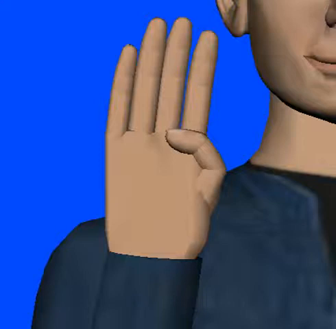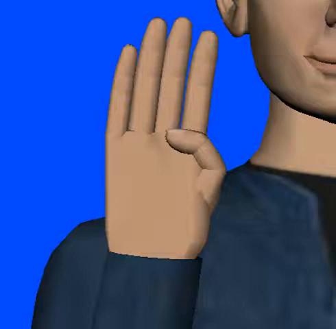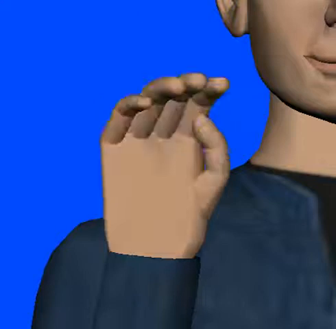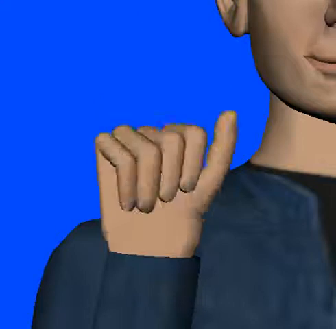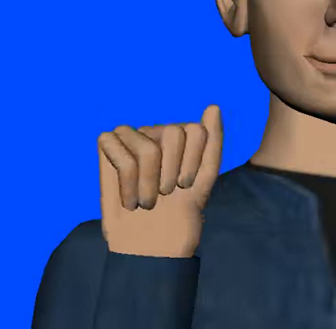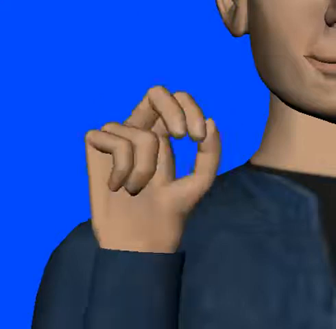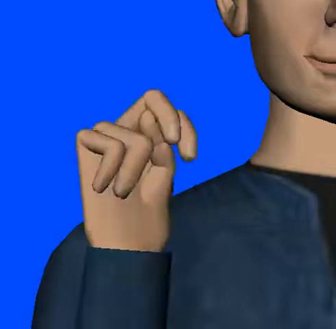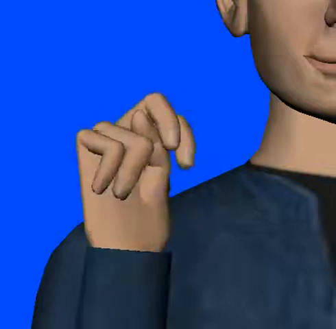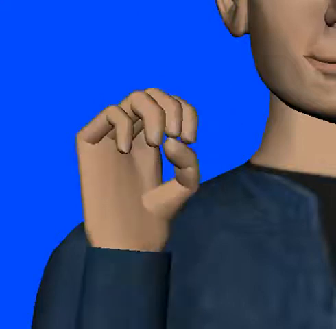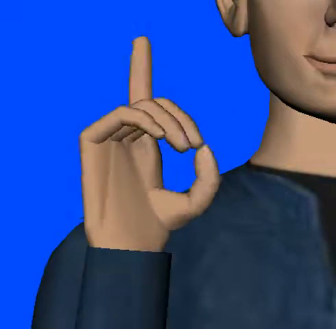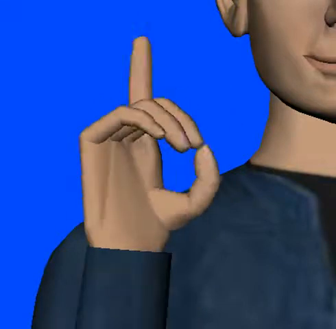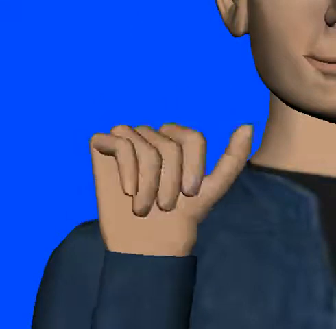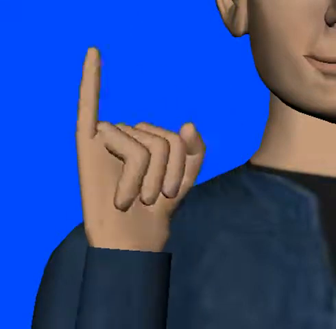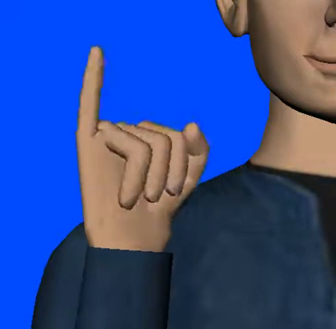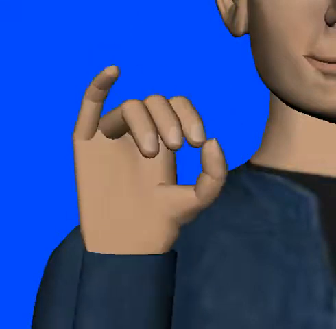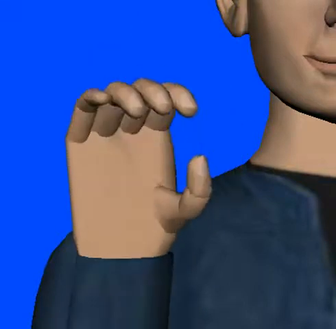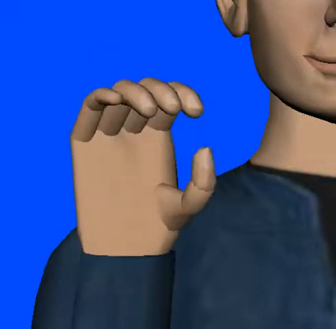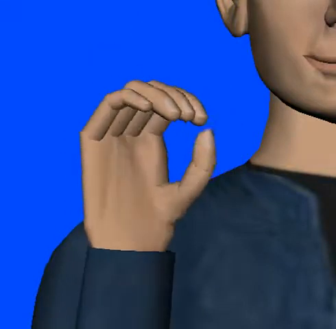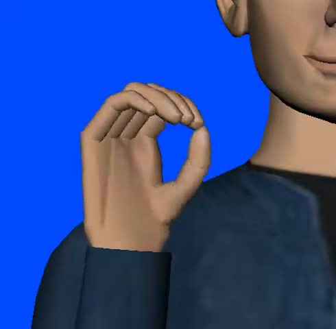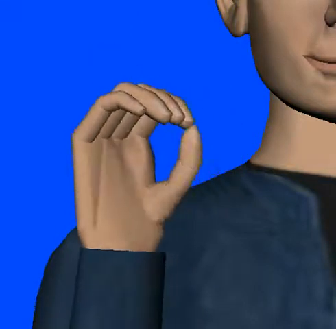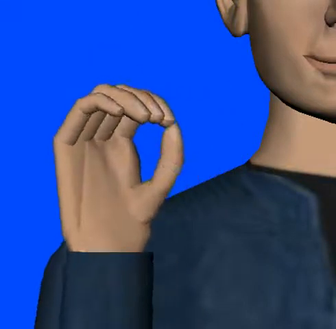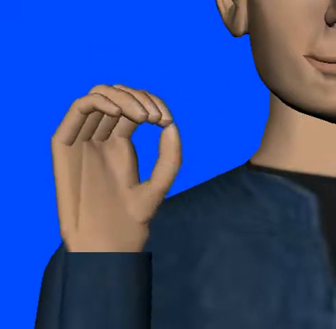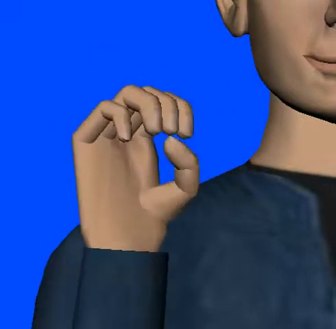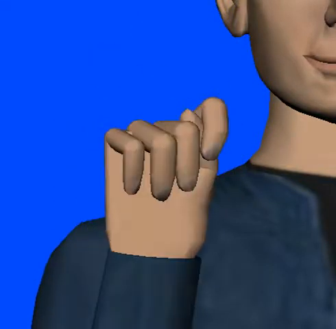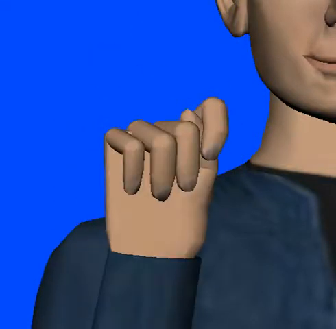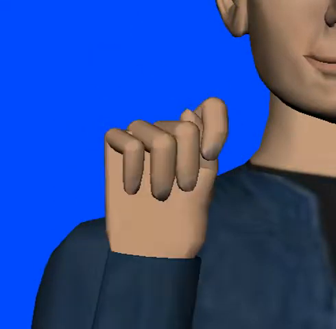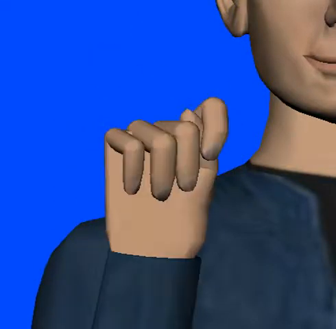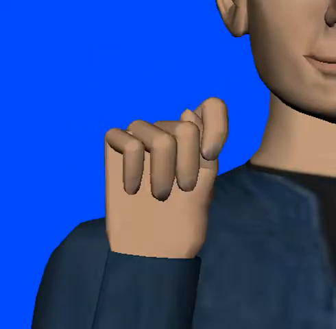bandicoot